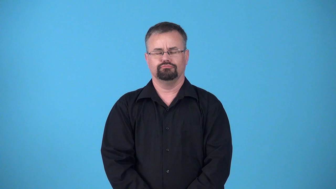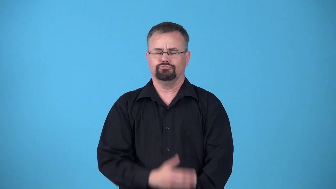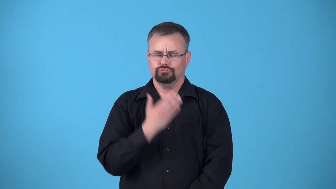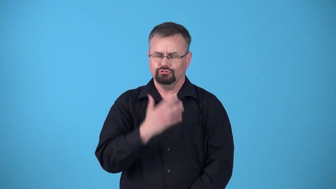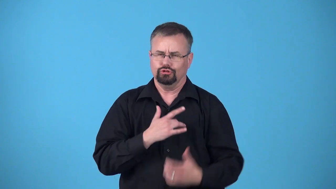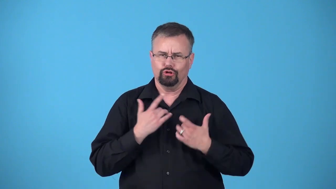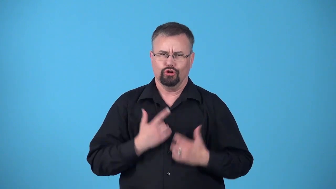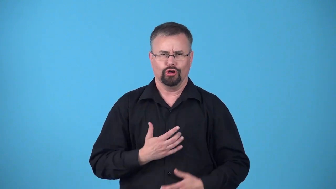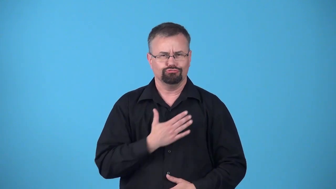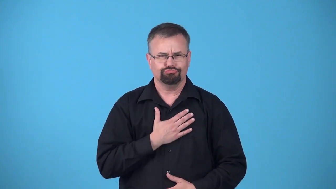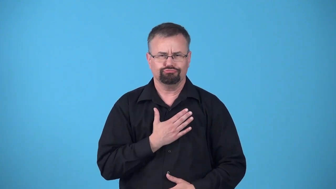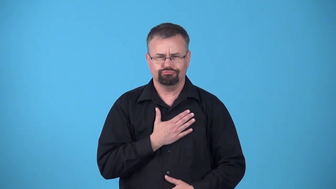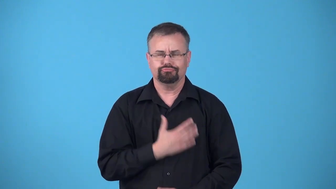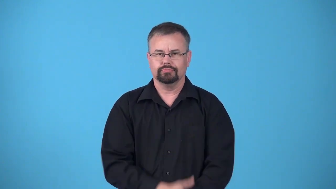heart in the right place